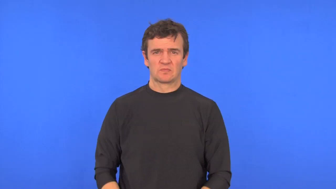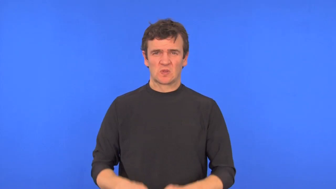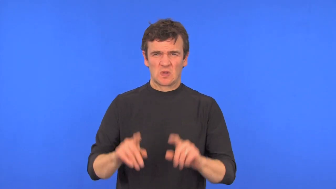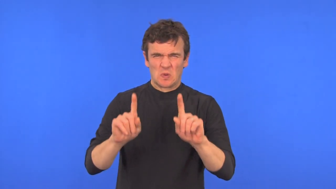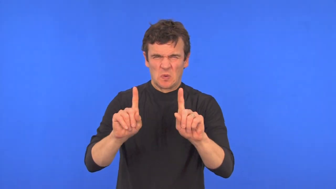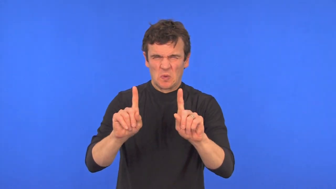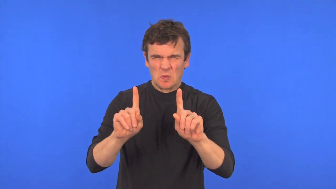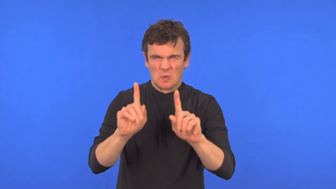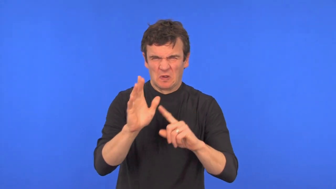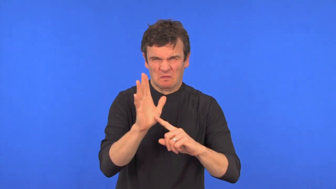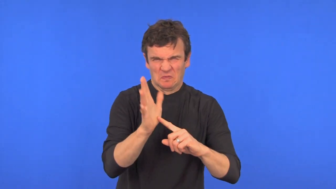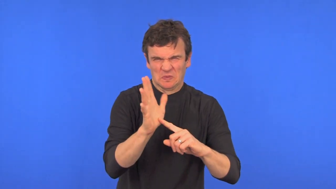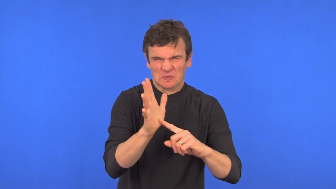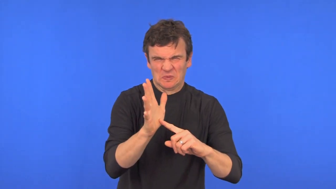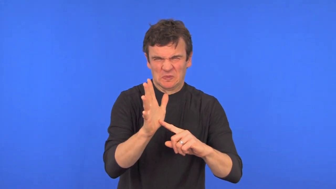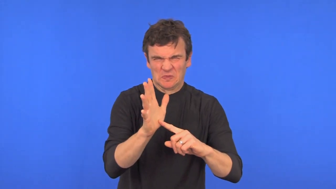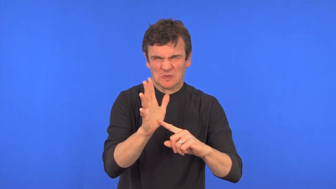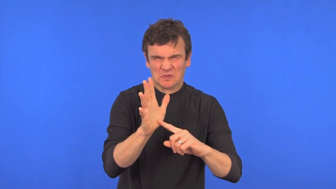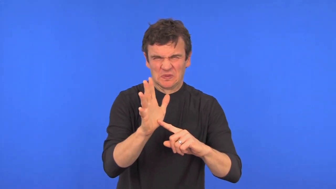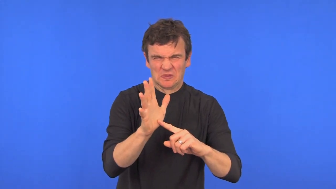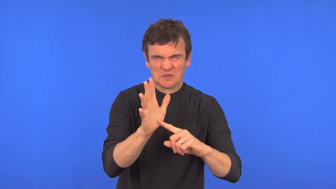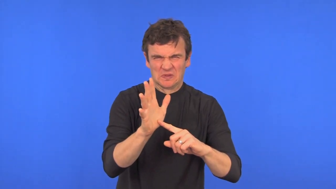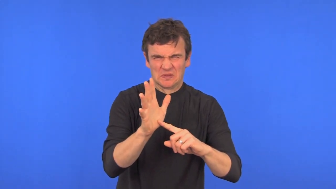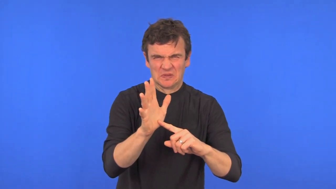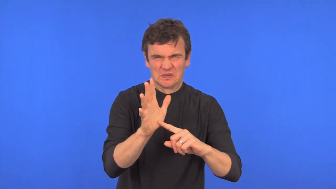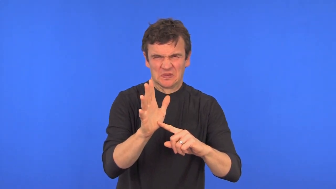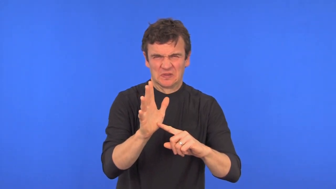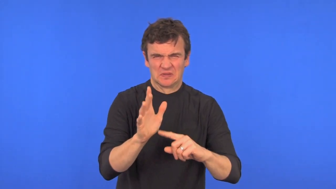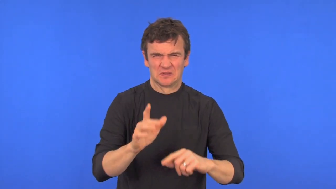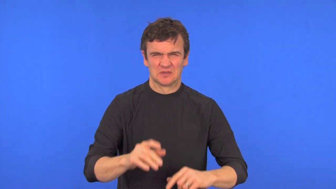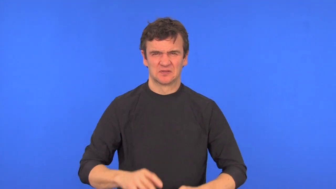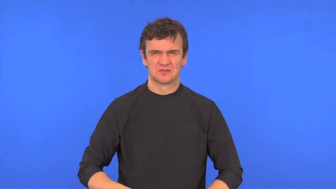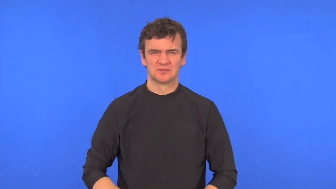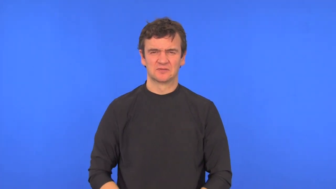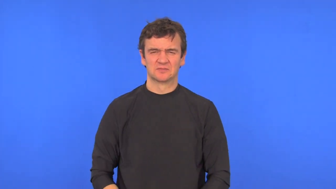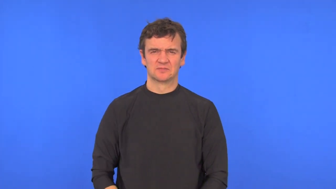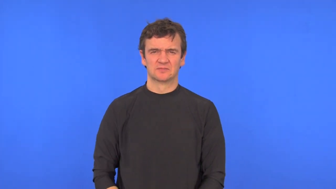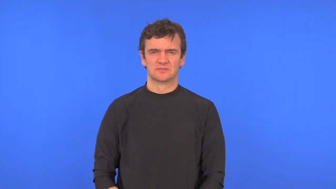JUST